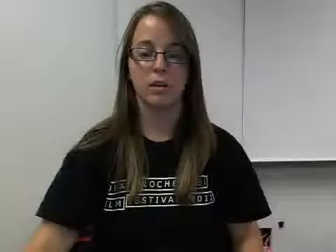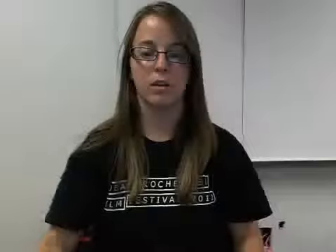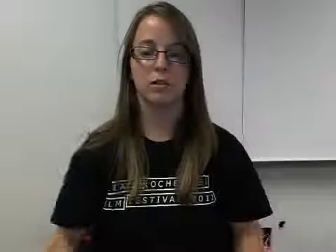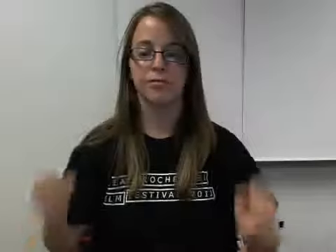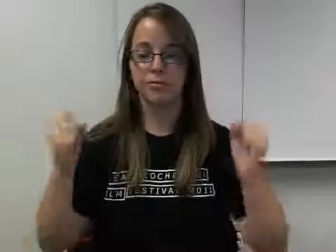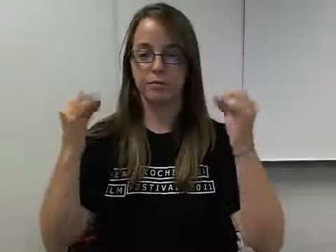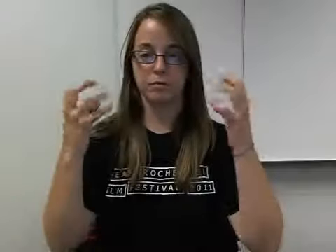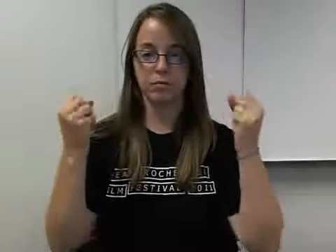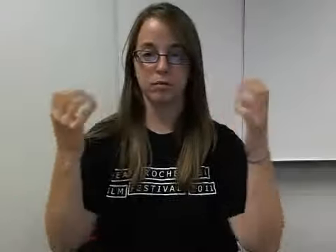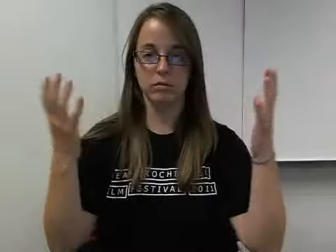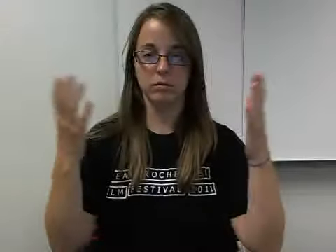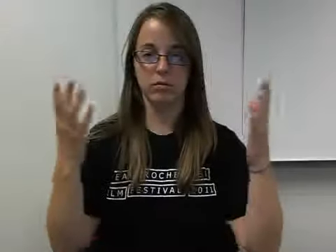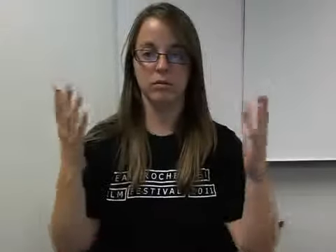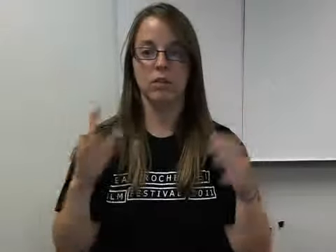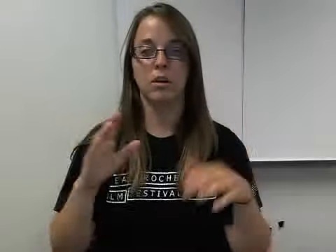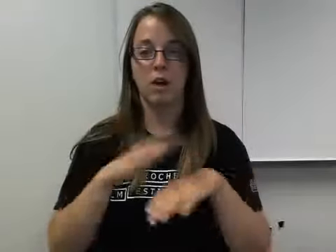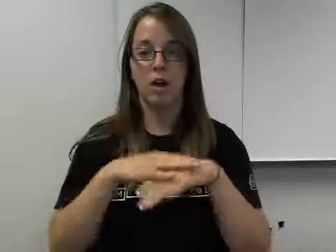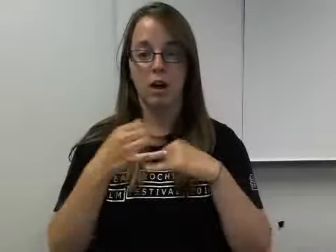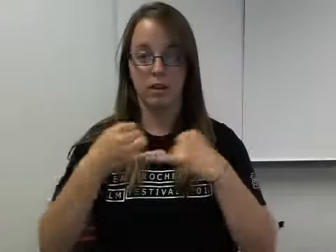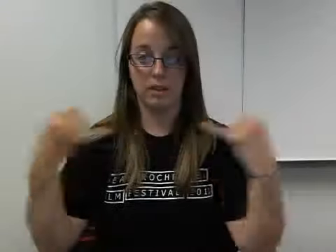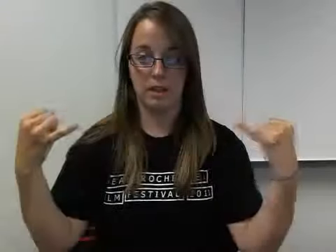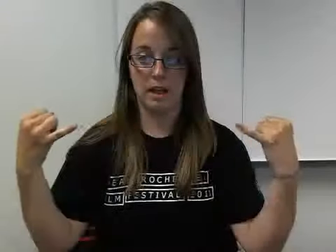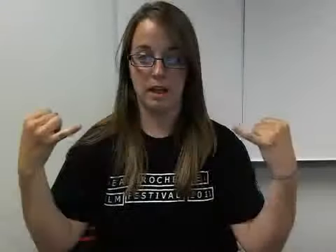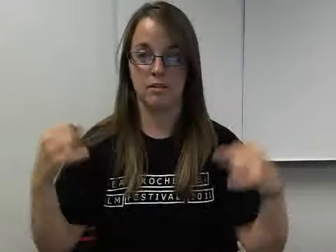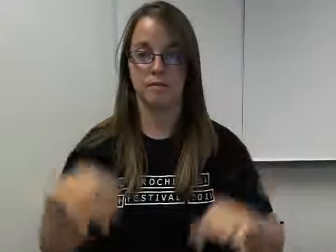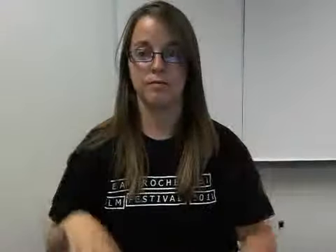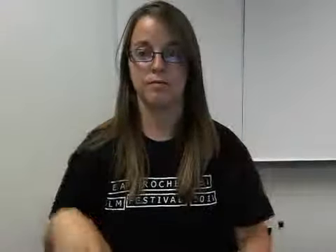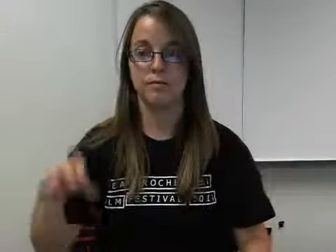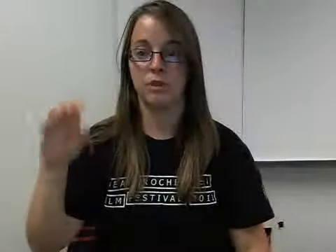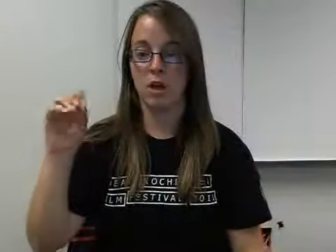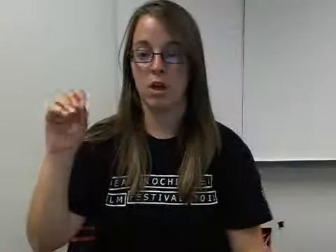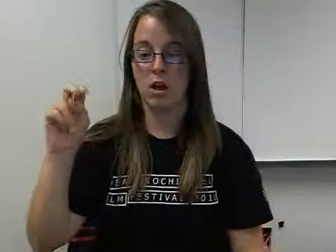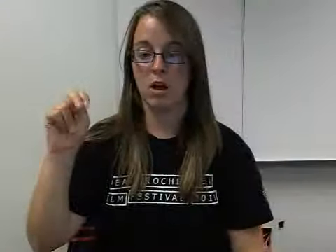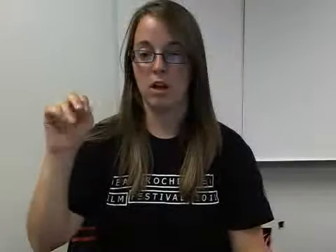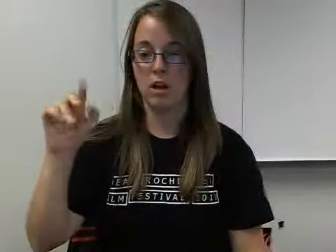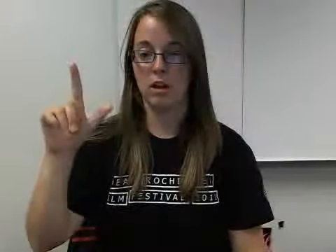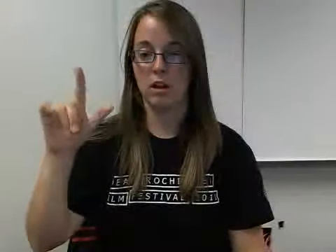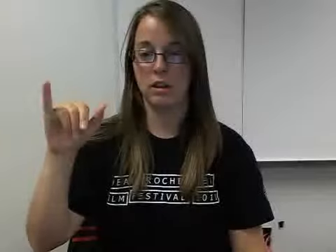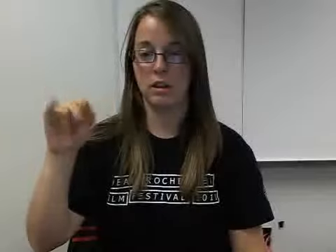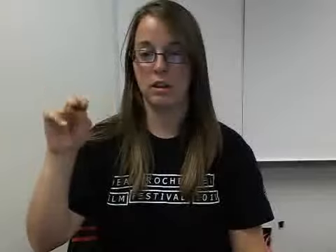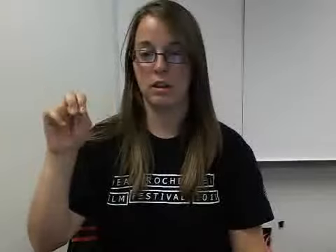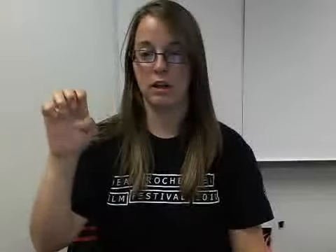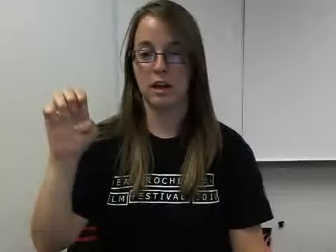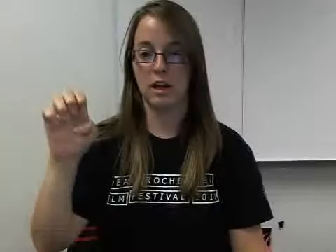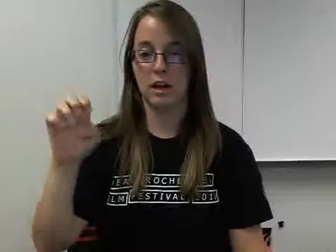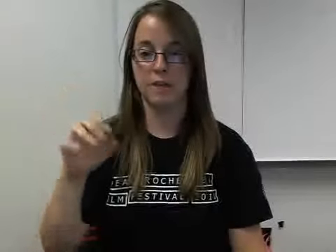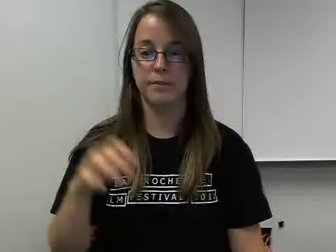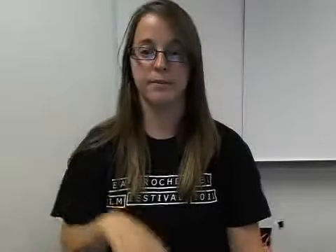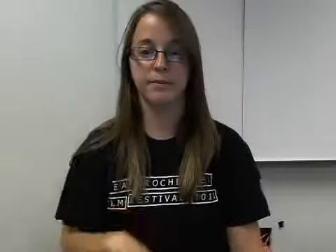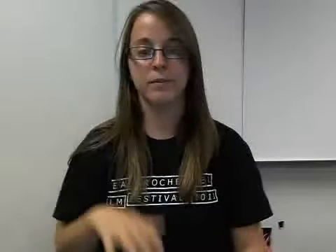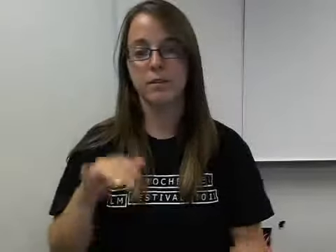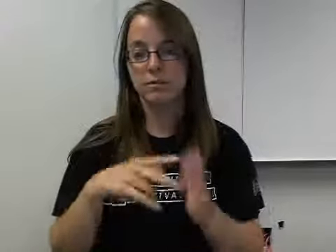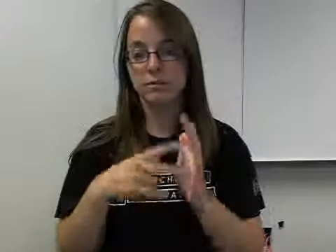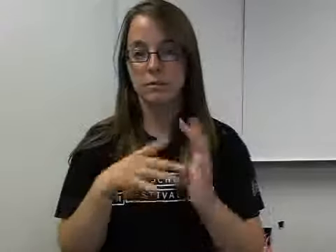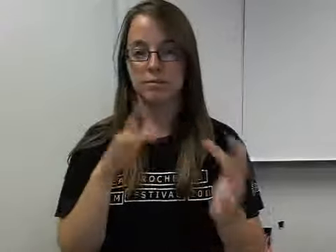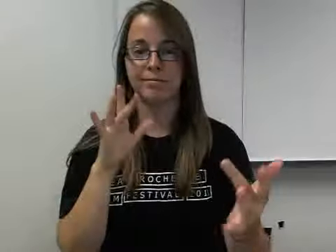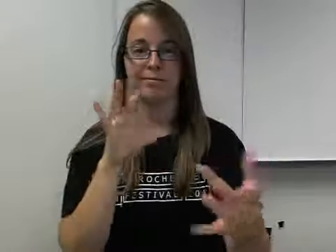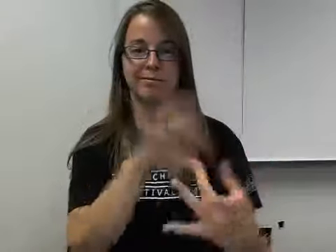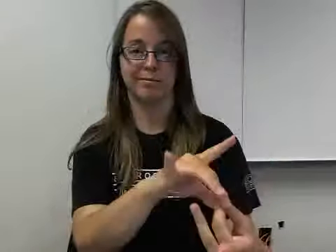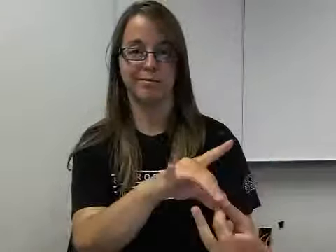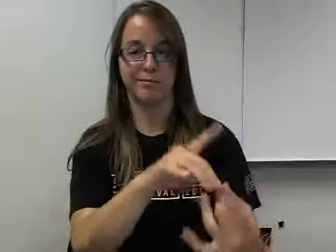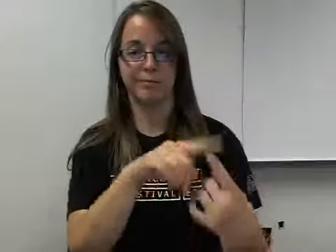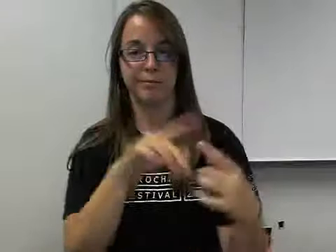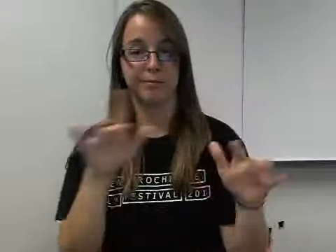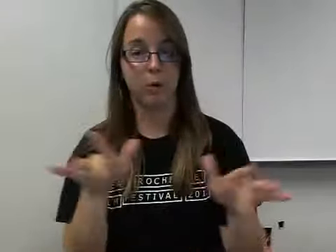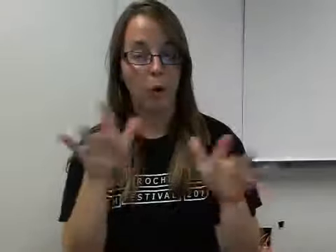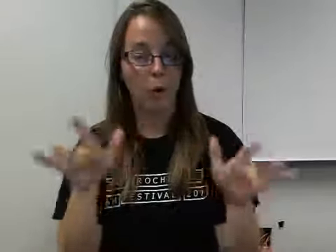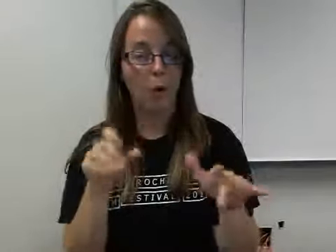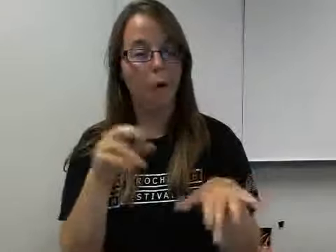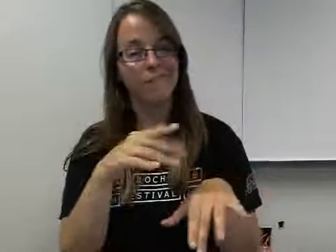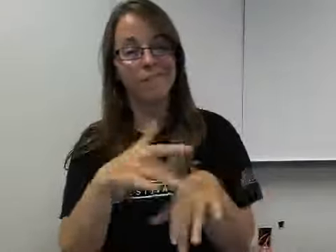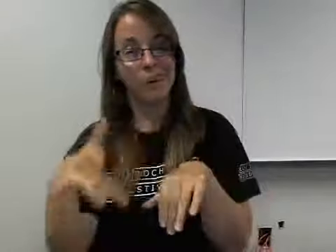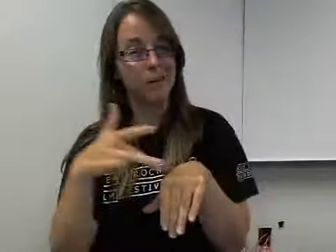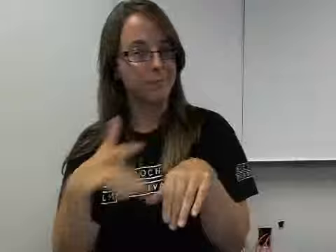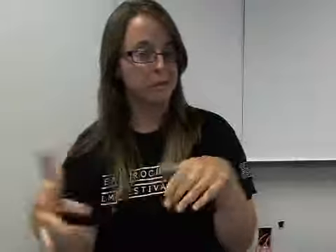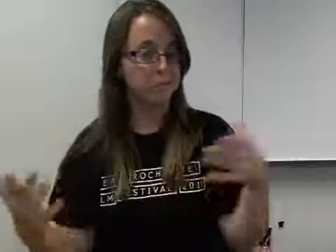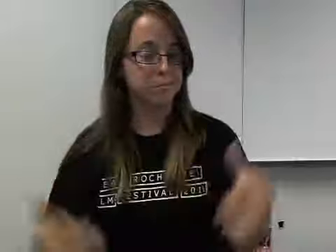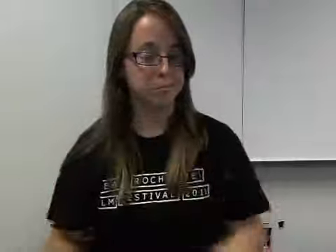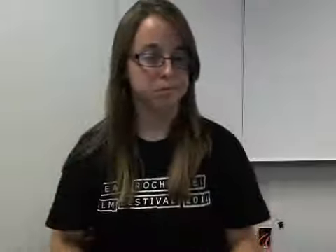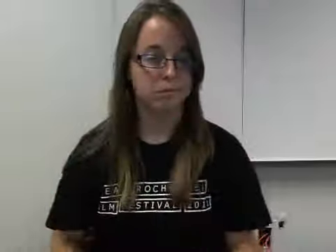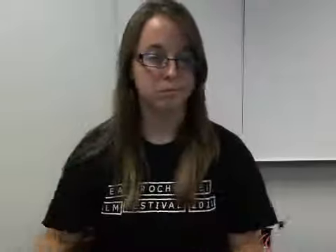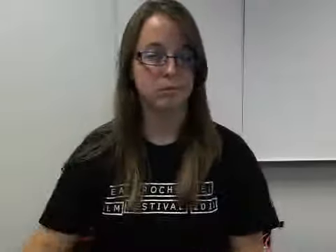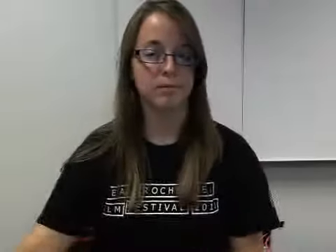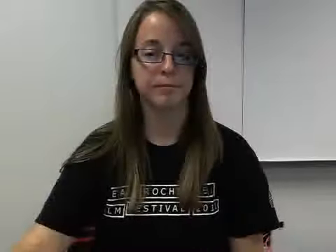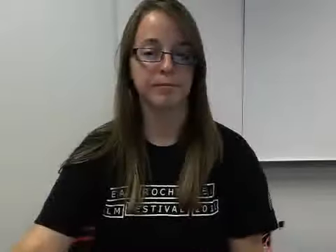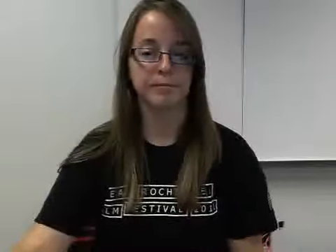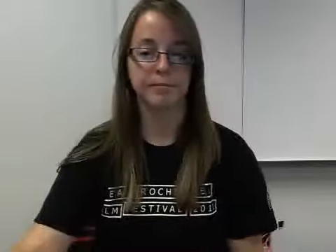Online